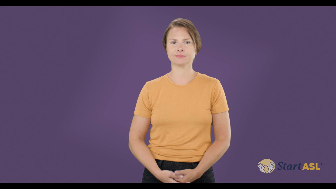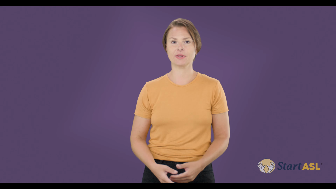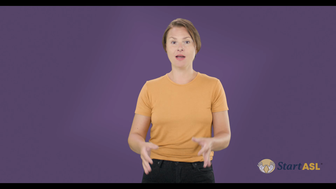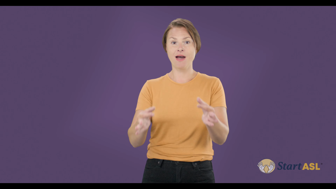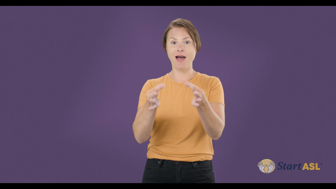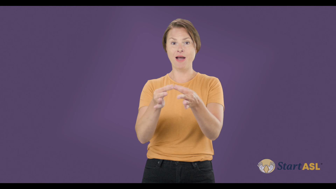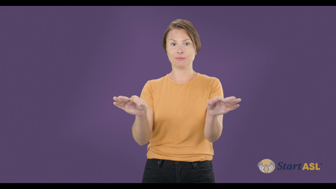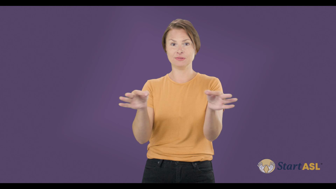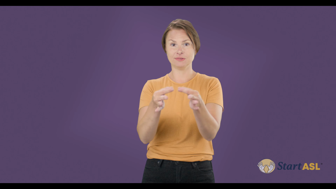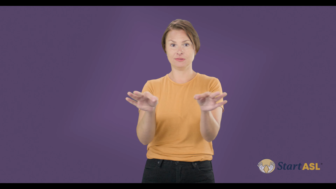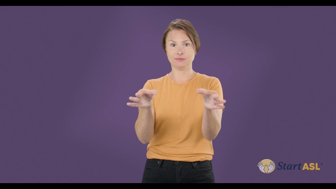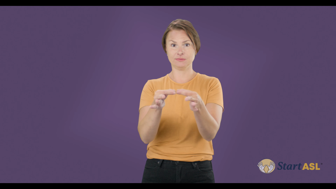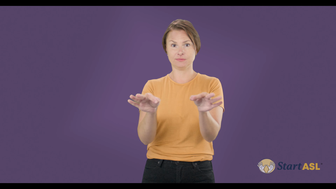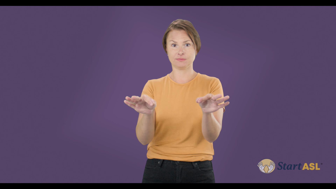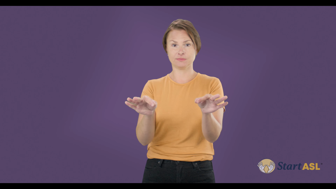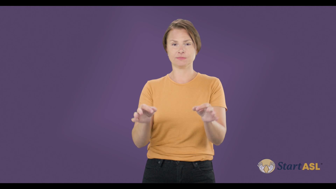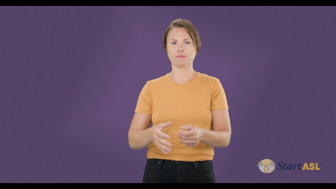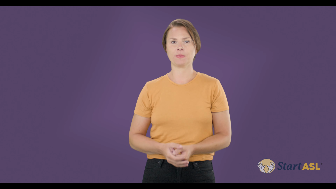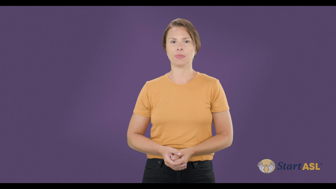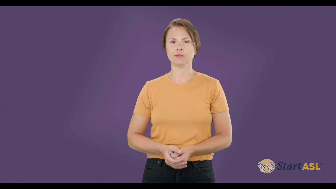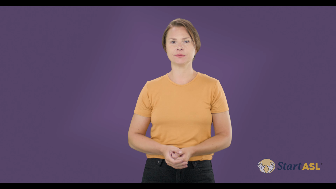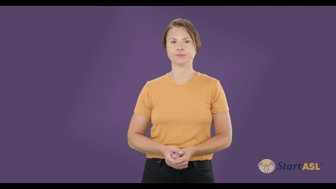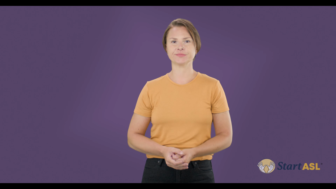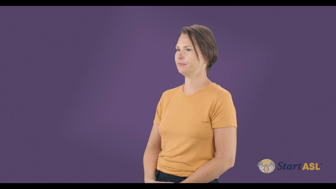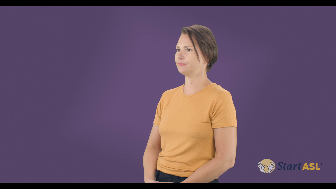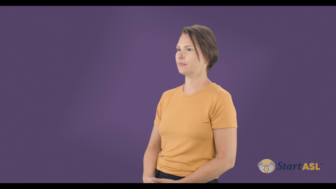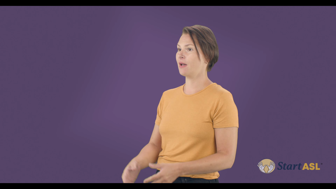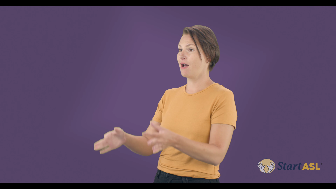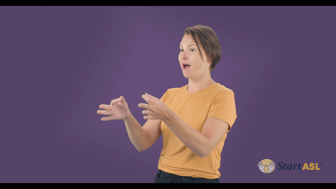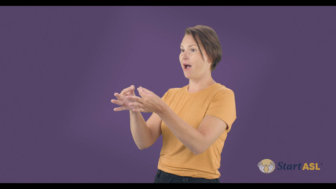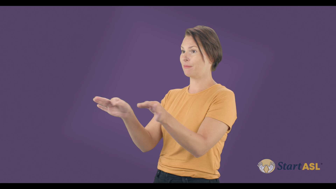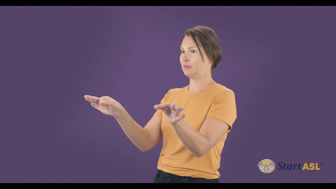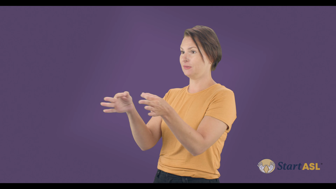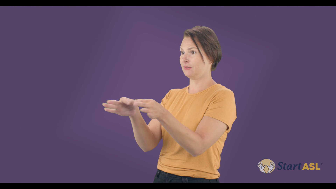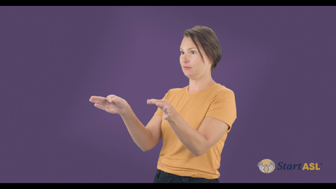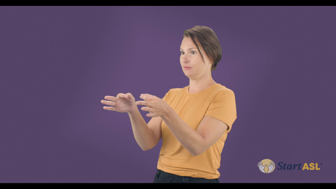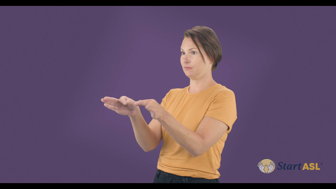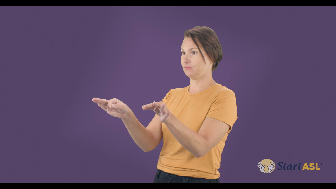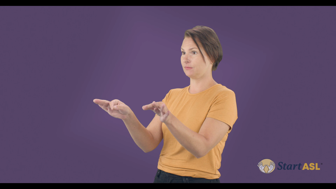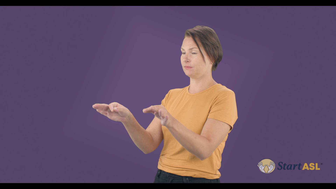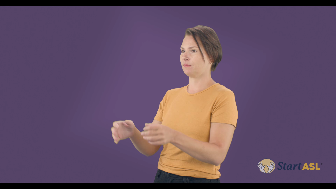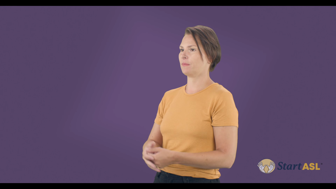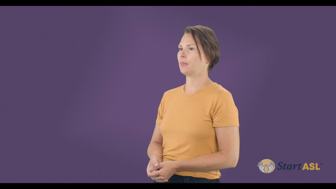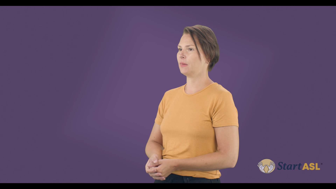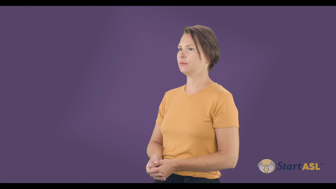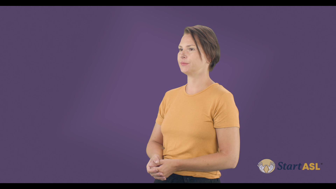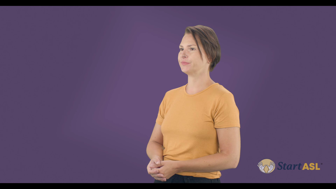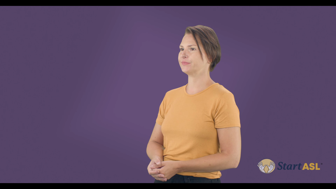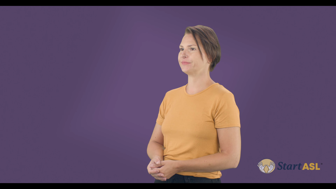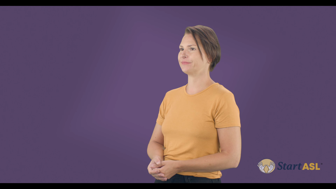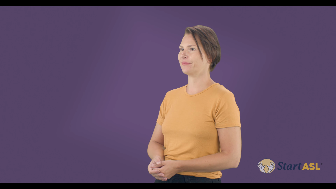captions